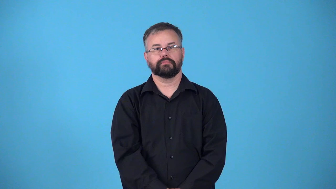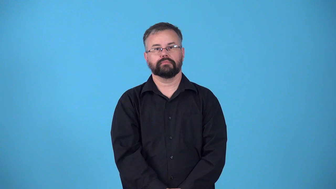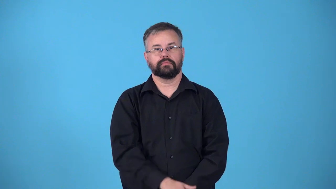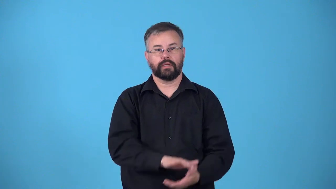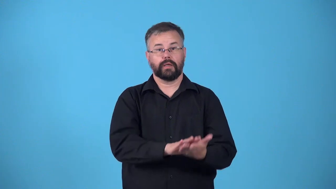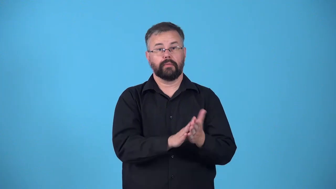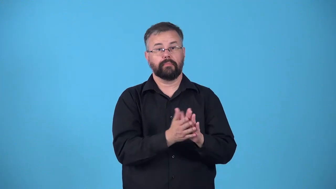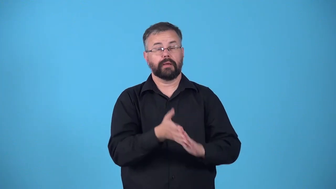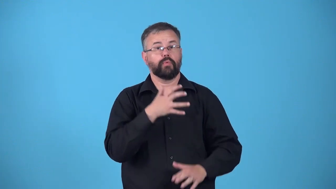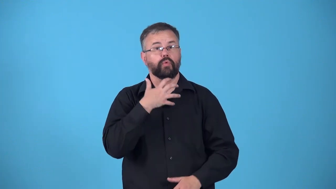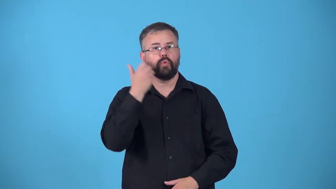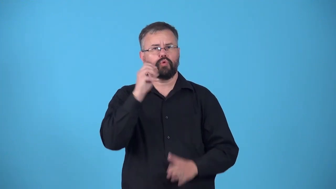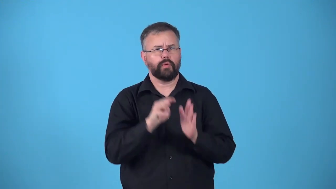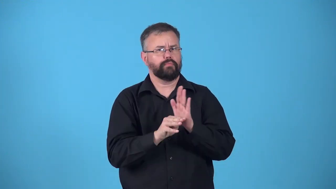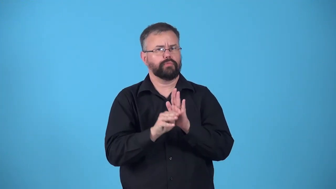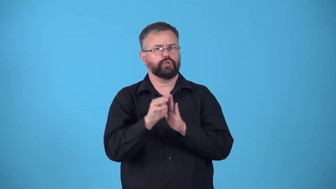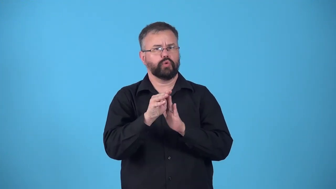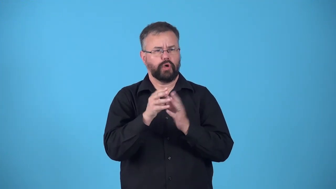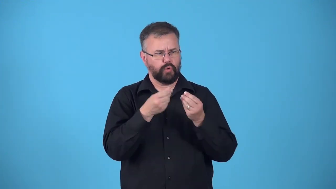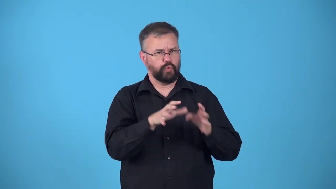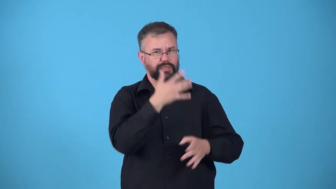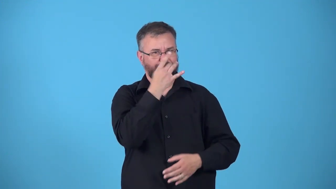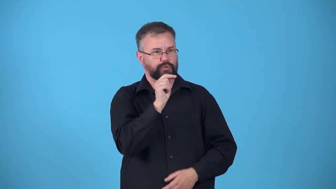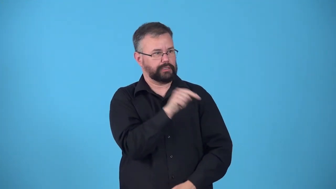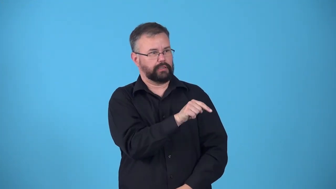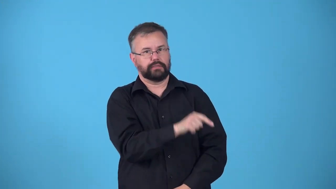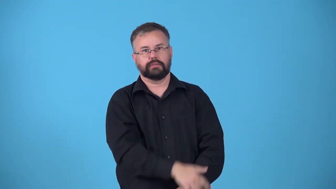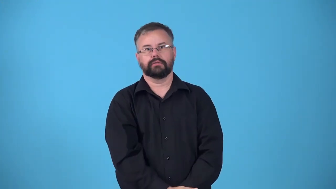grow out of-mature